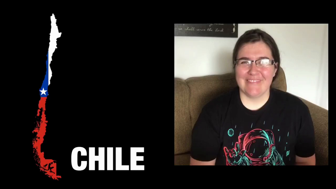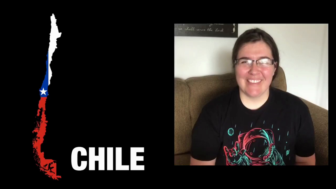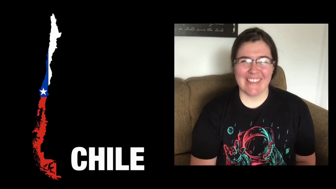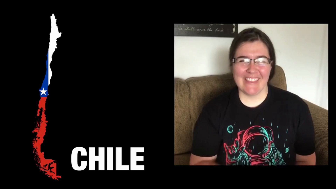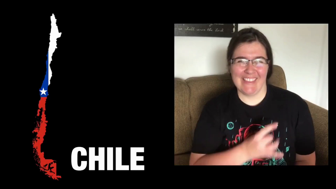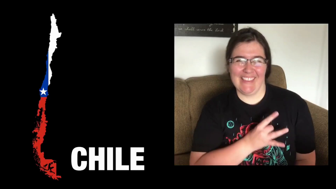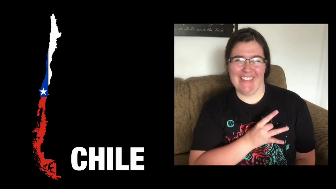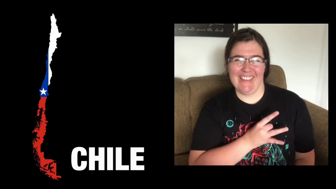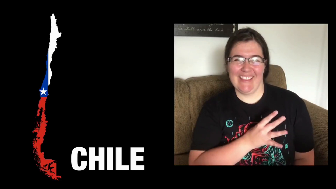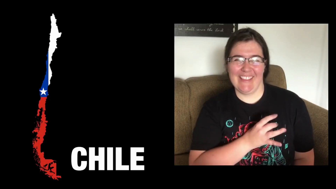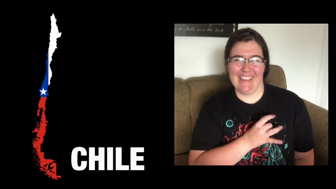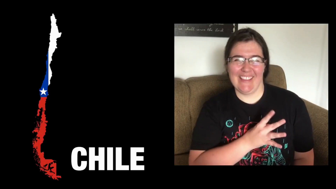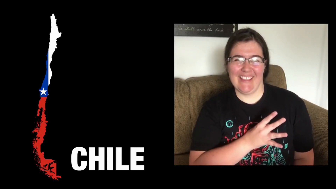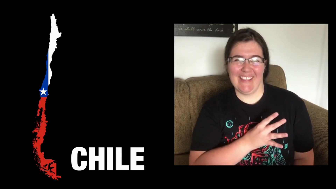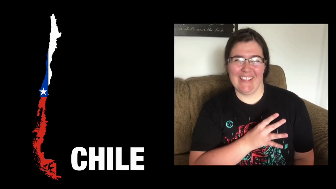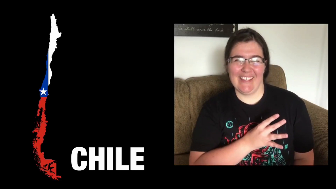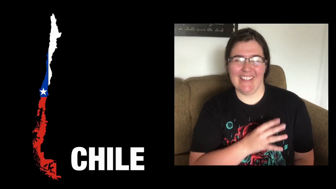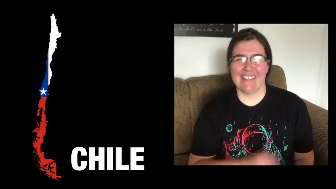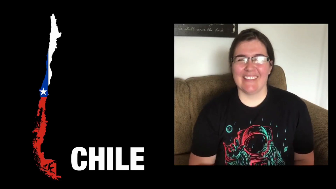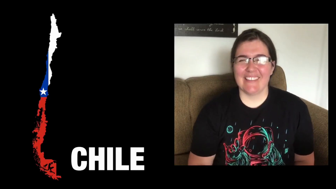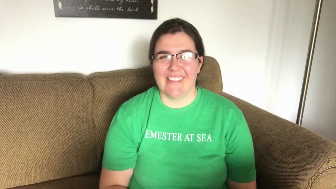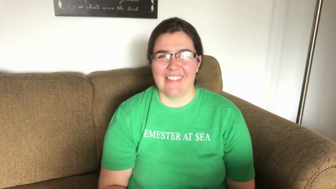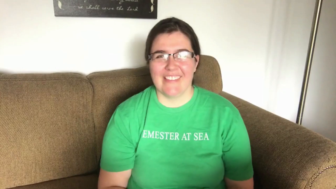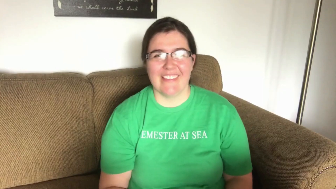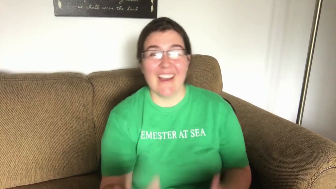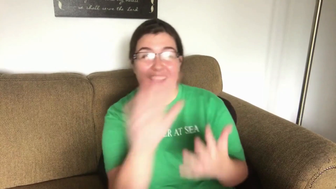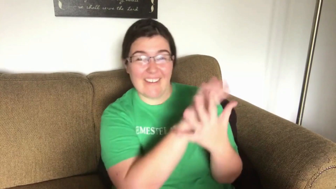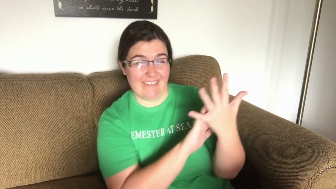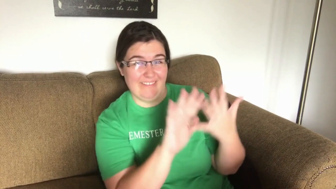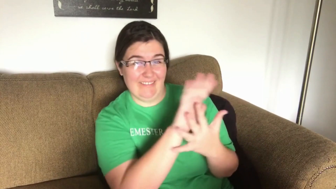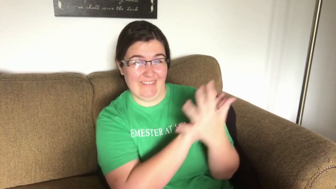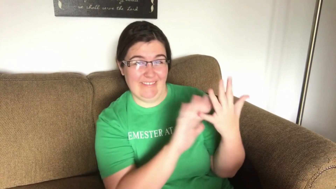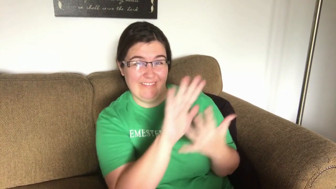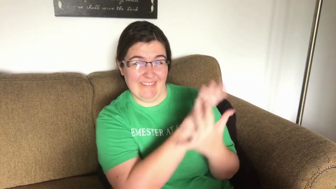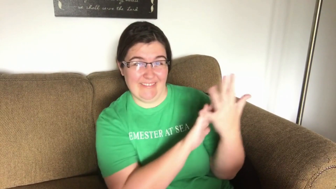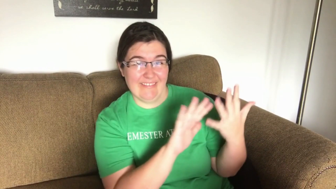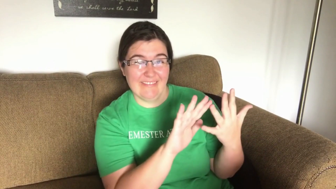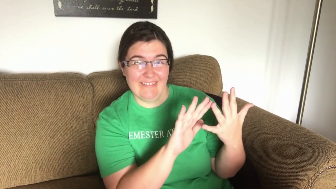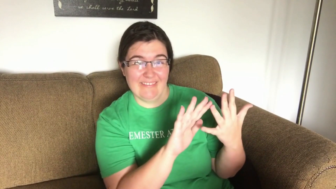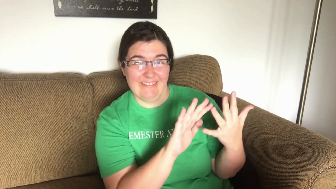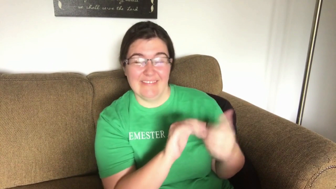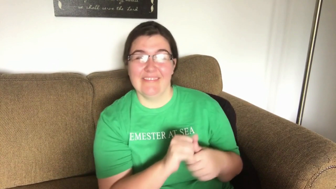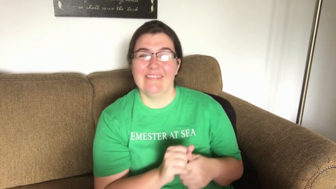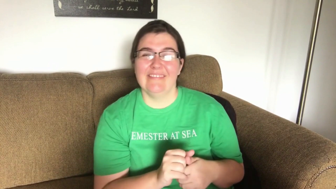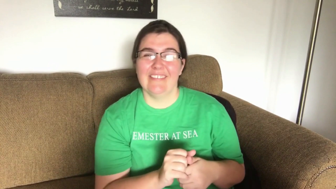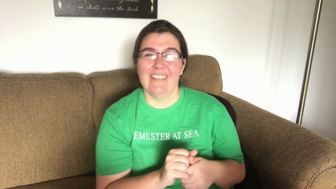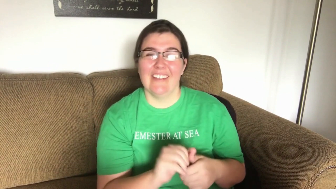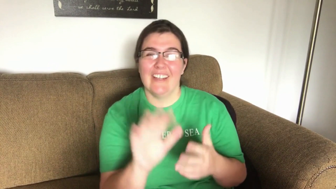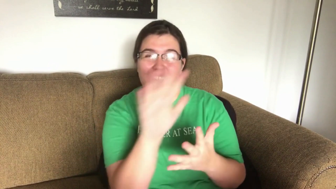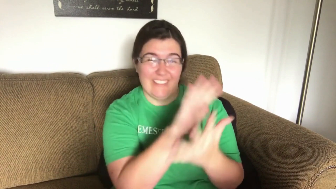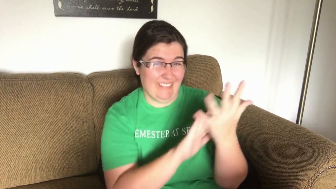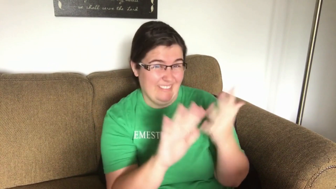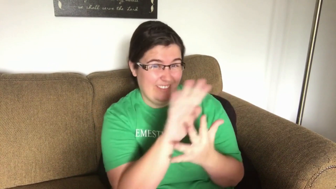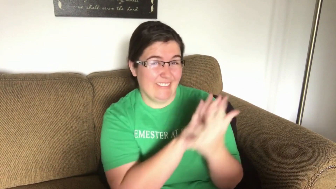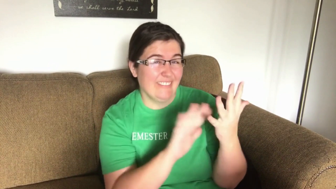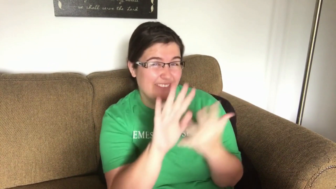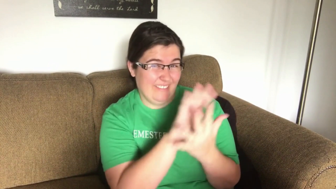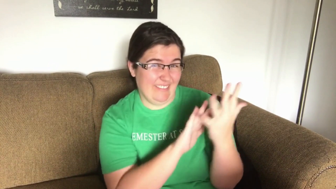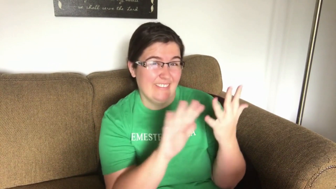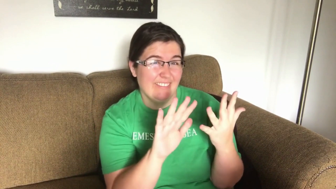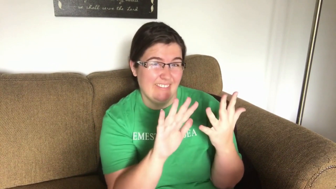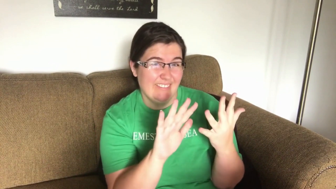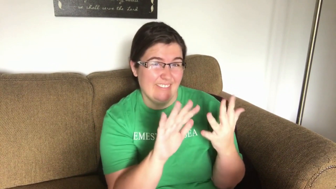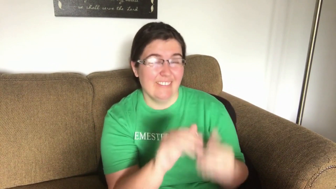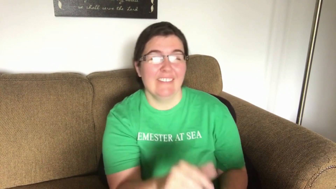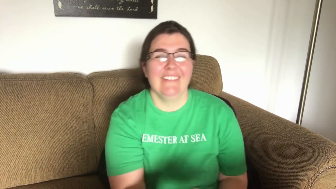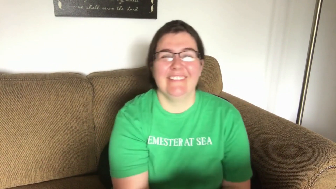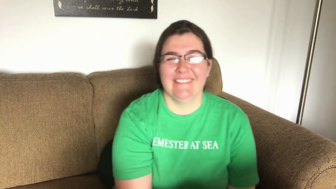SIGN LANGUAGE